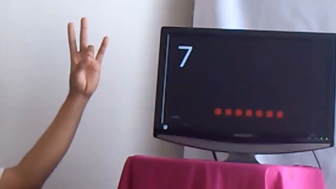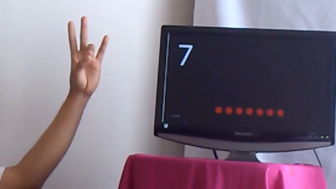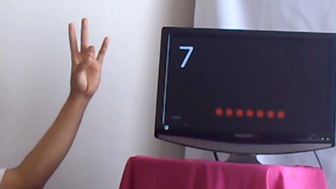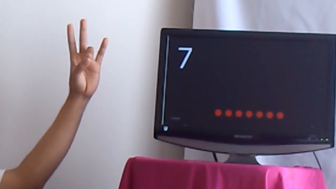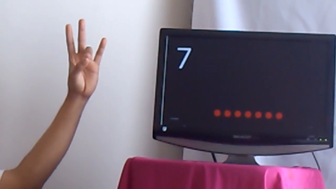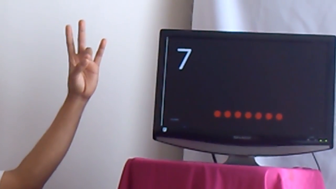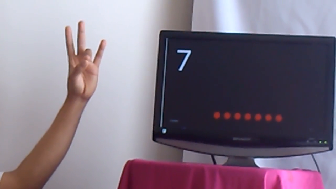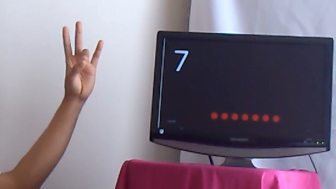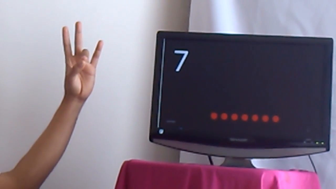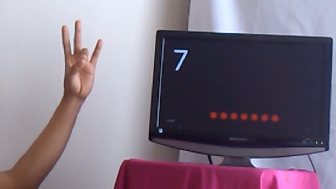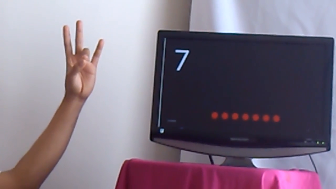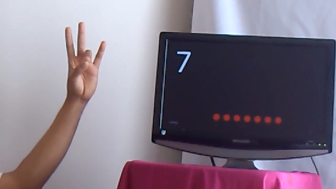number007